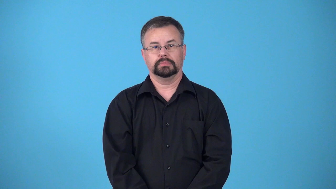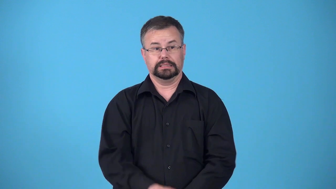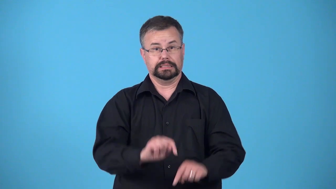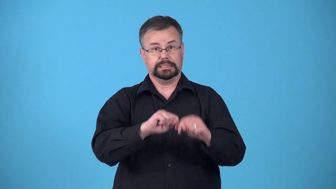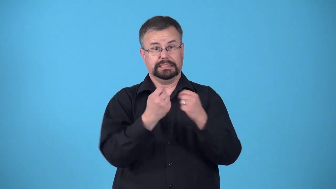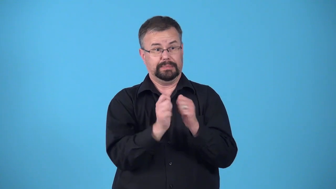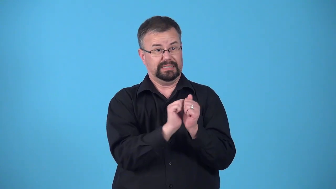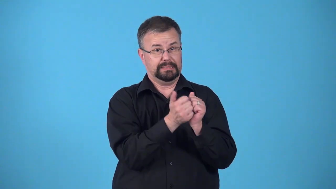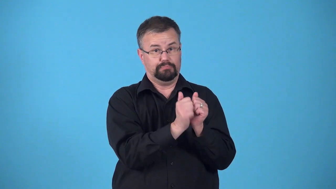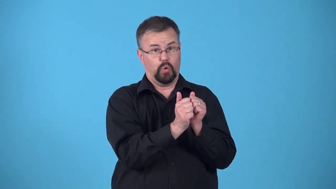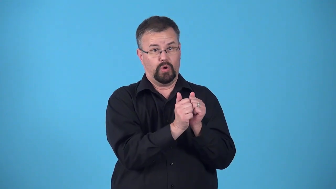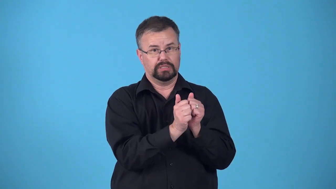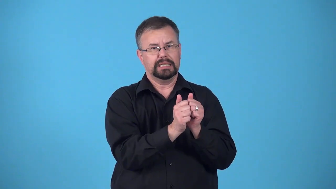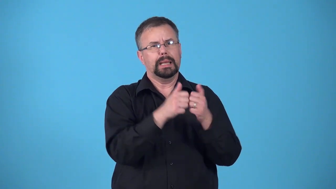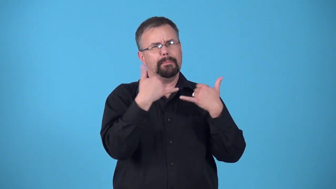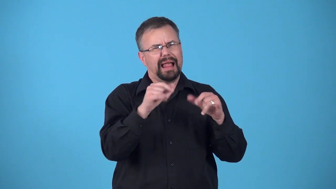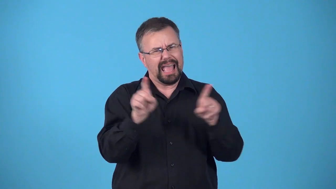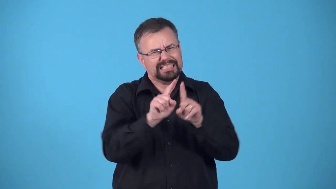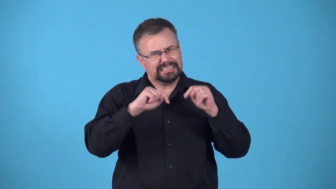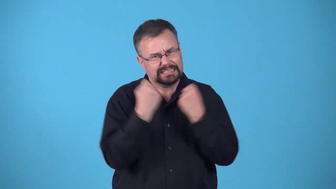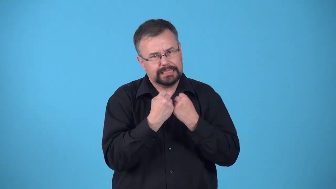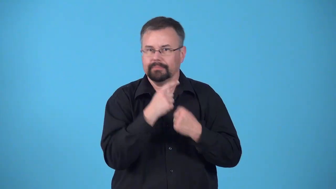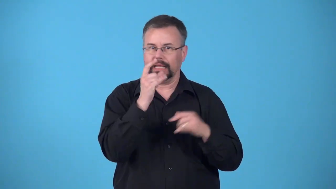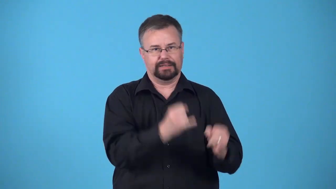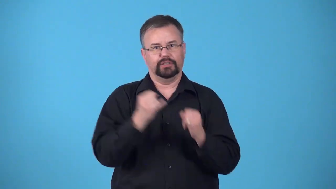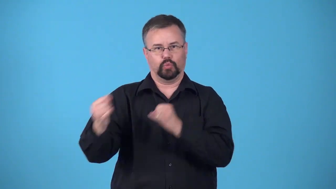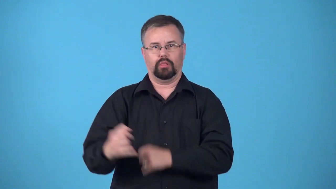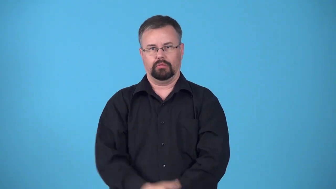there is no I in team